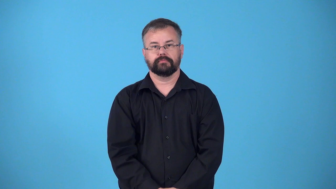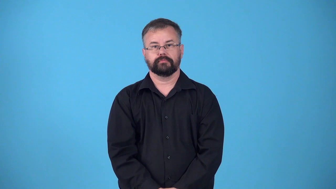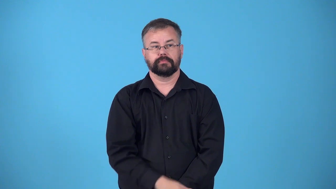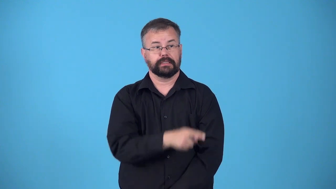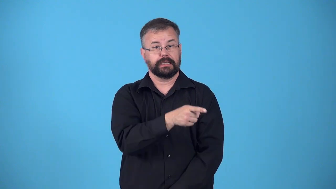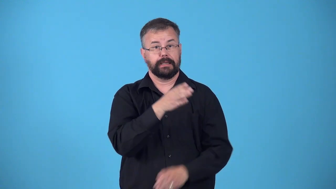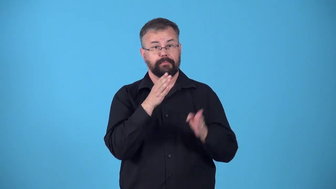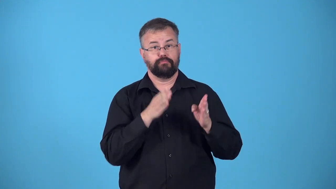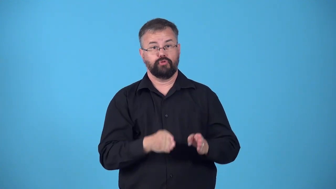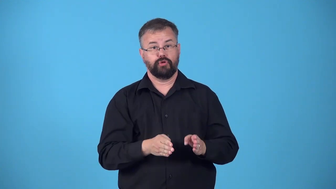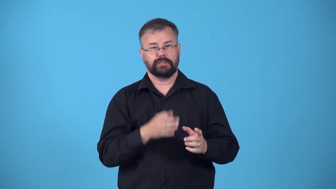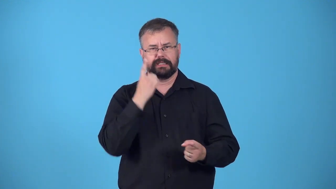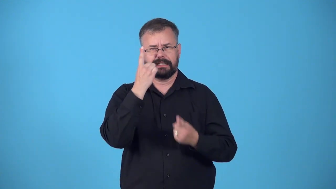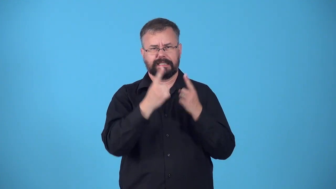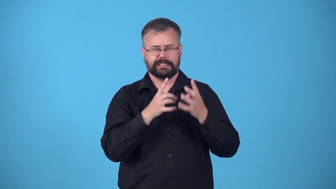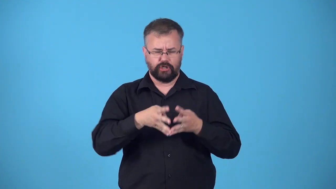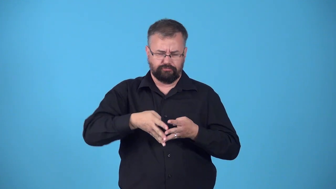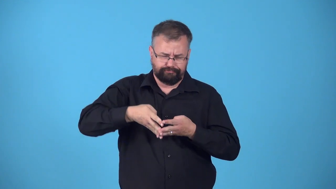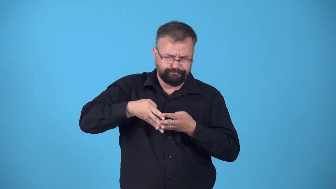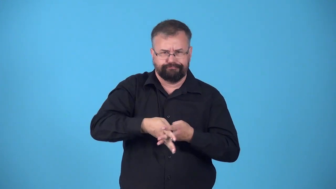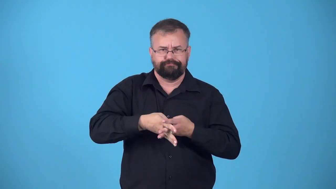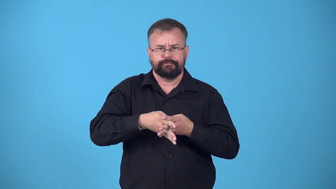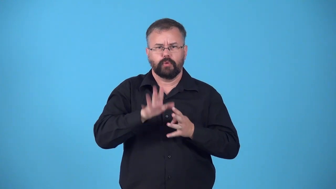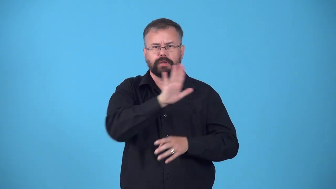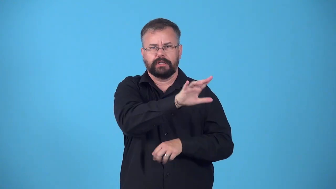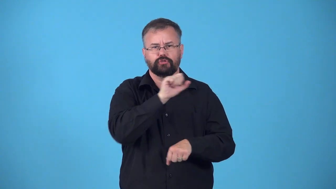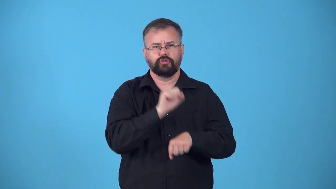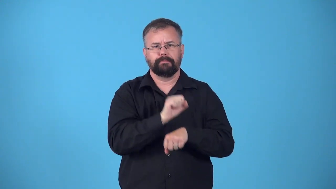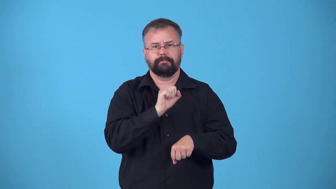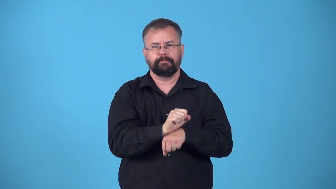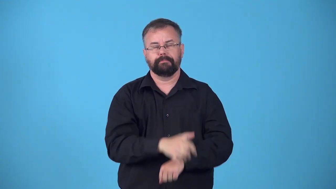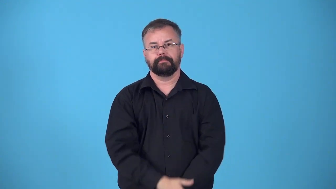fixture